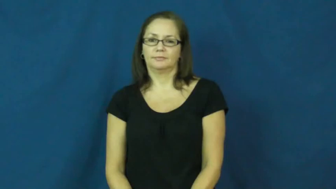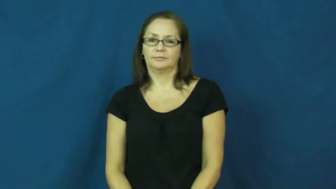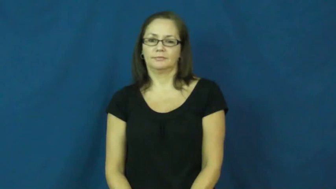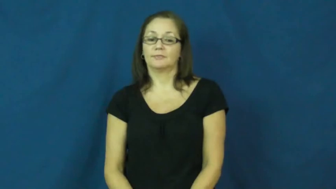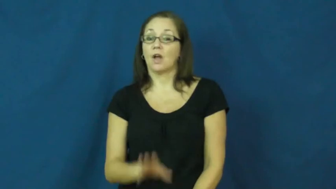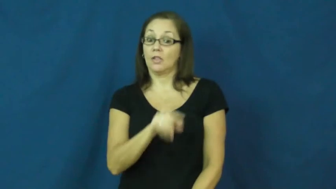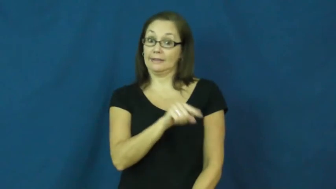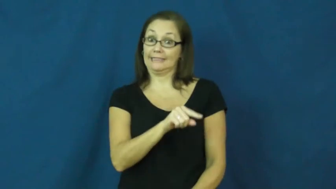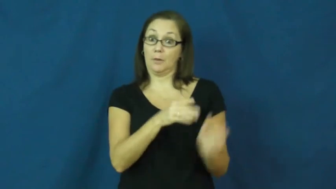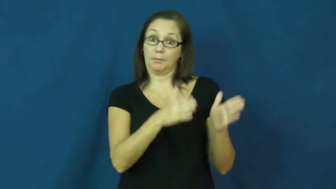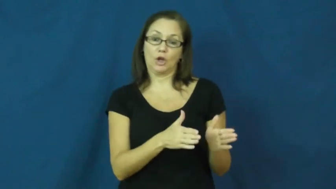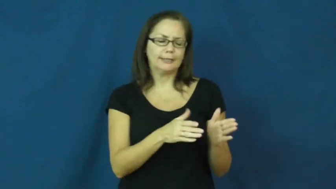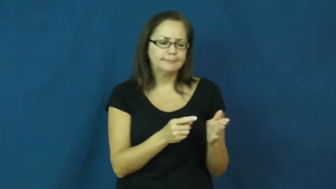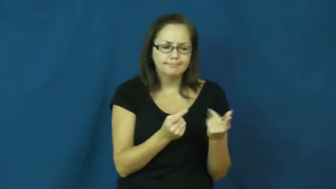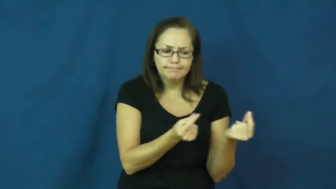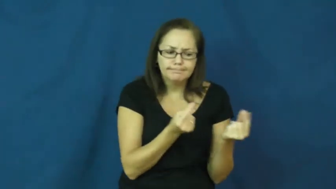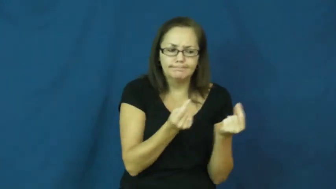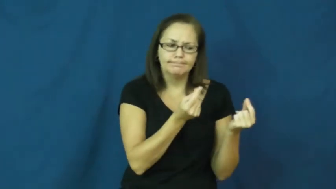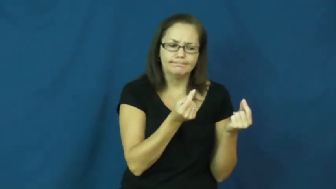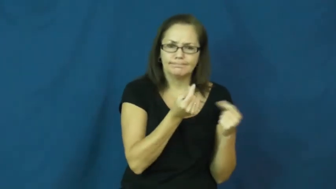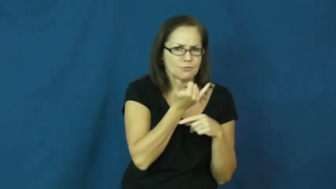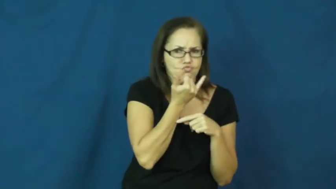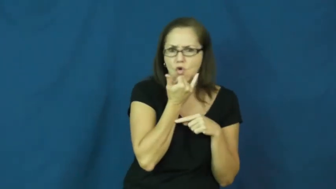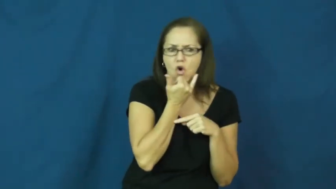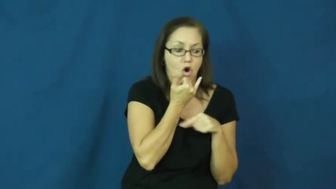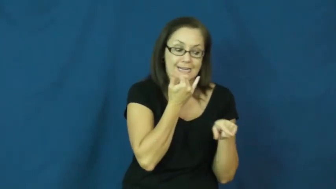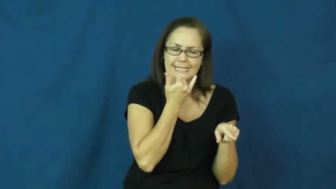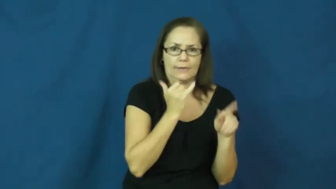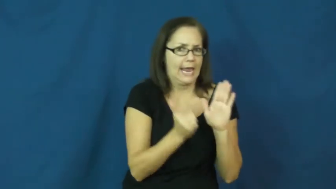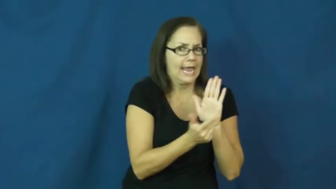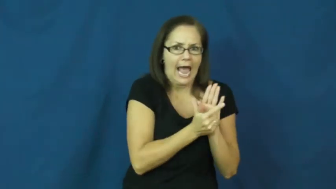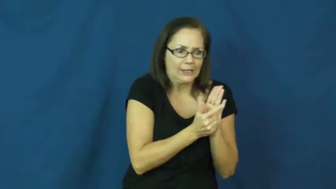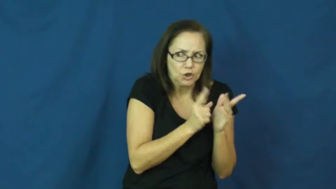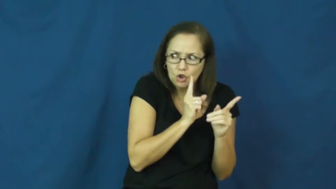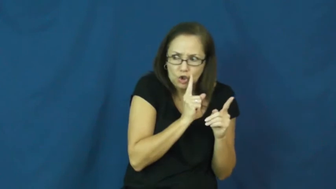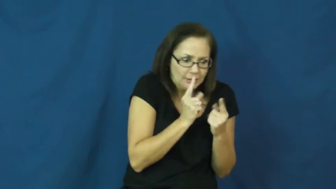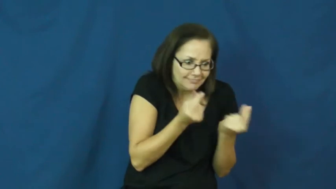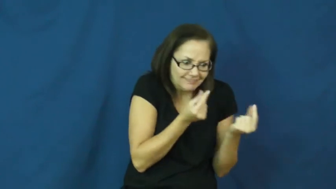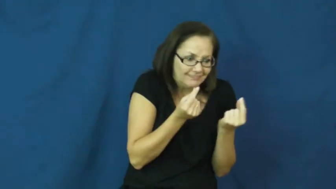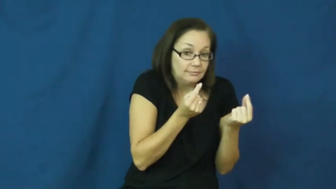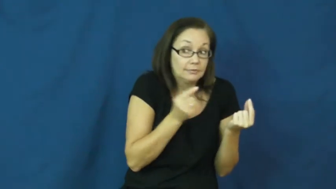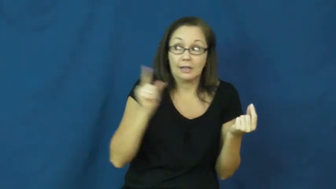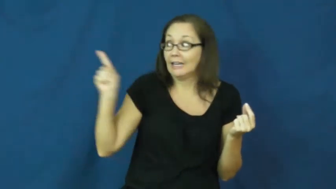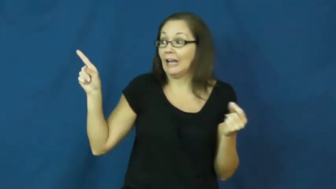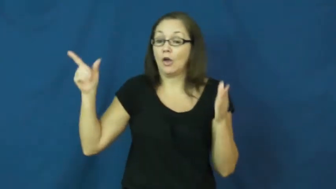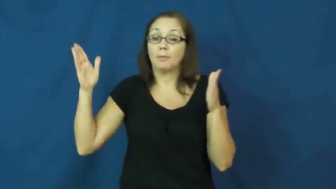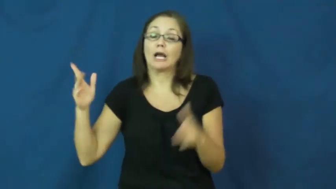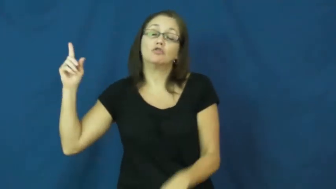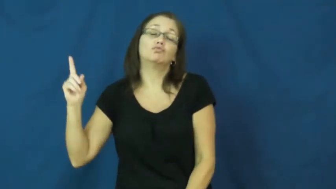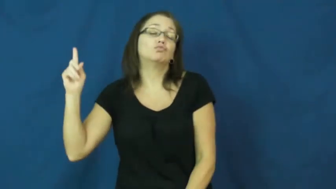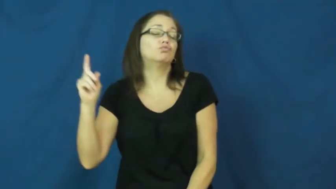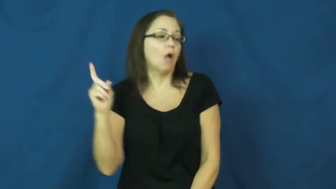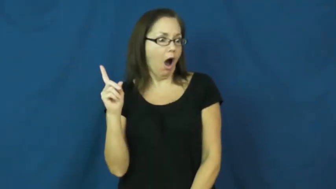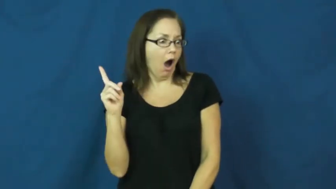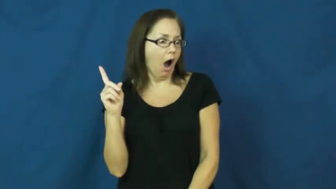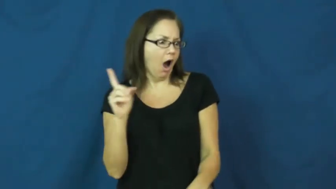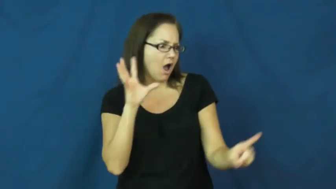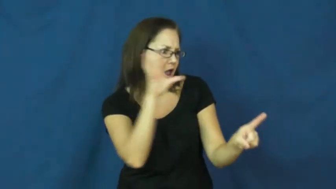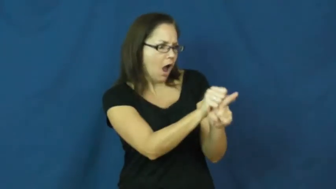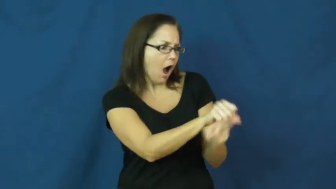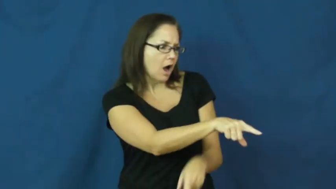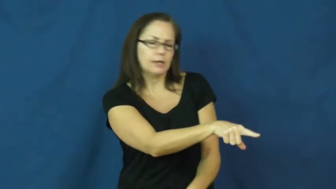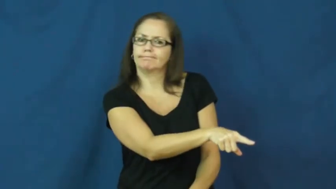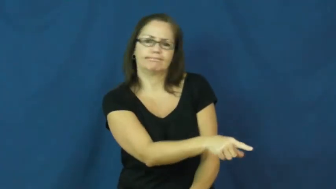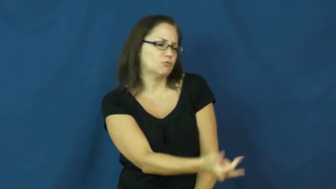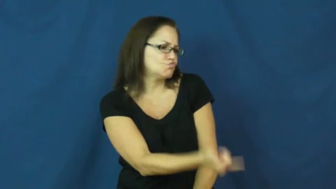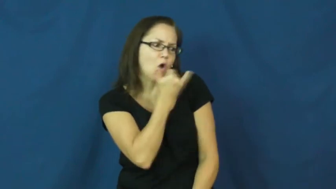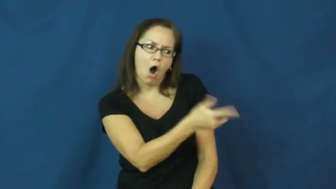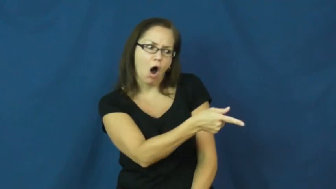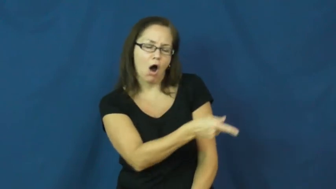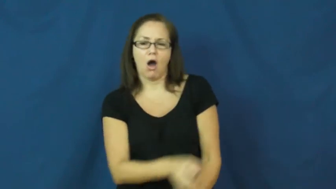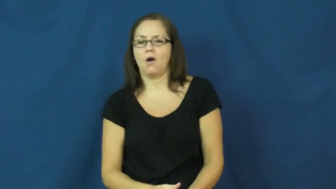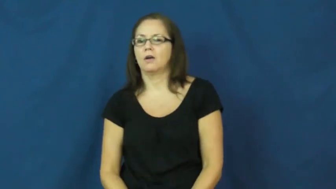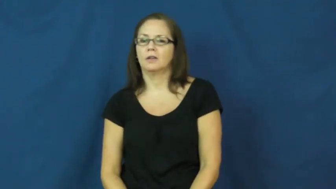catch someone red handed